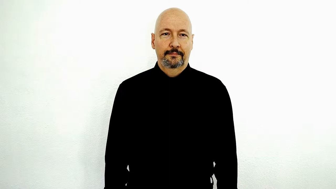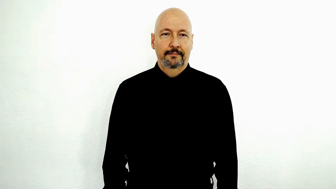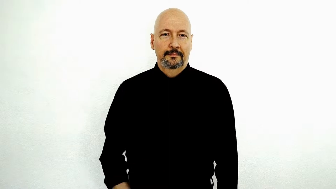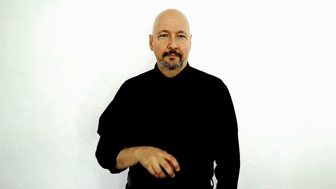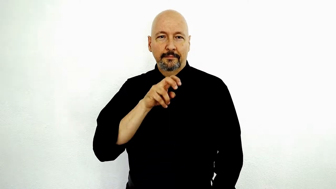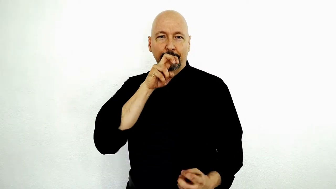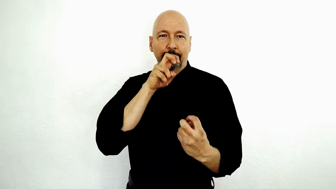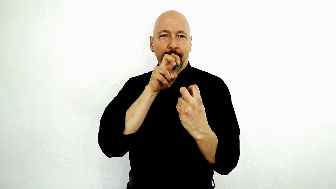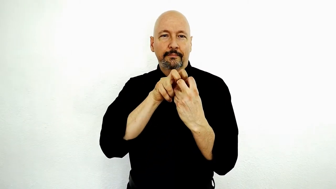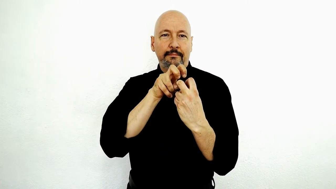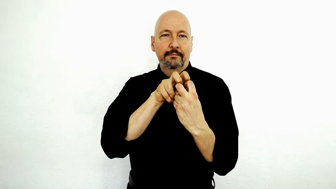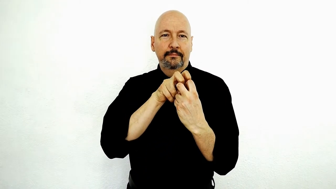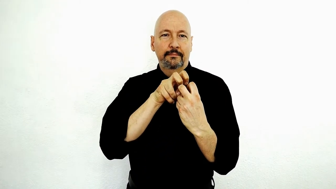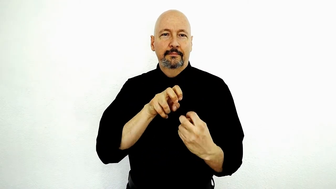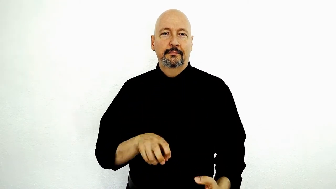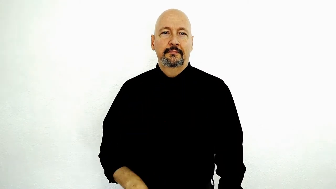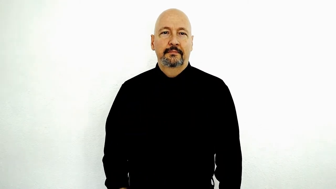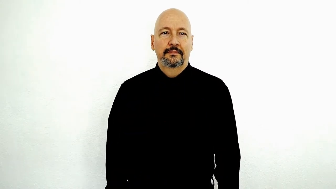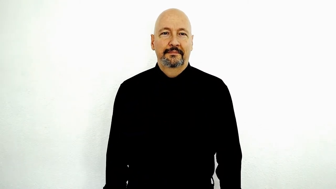beaver-(version), SQUIRREL-(version), woodchuck, chipmunk, marmot, etc. See usage notes.